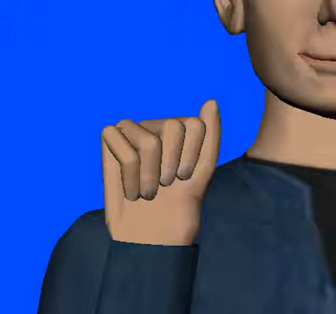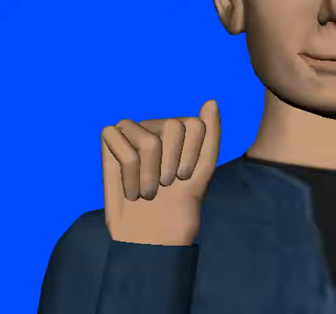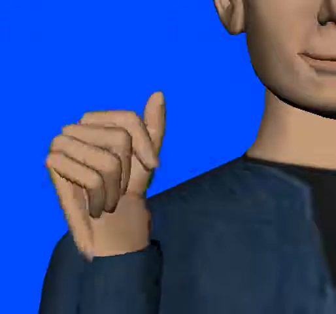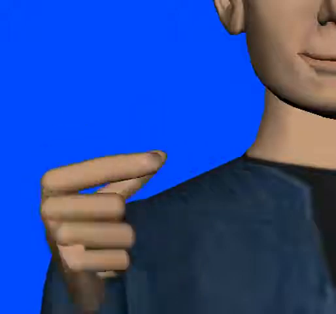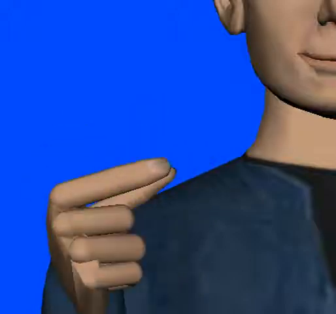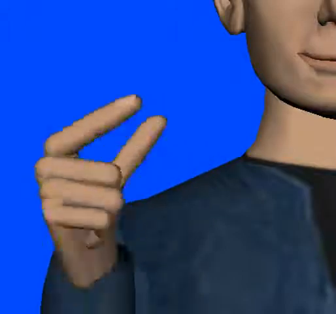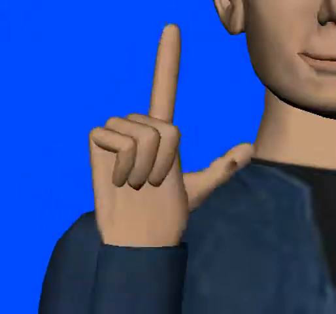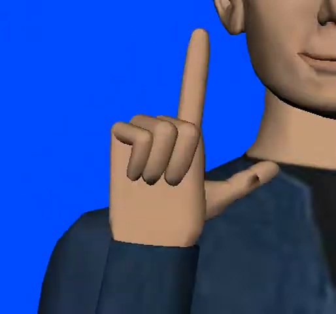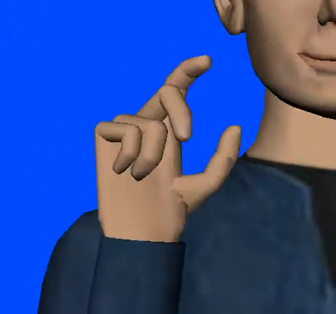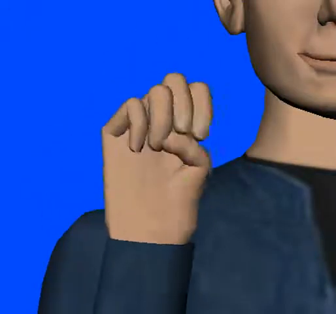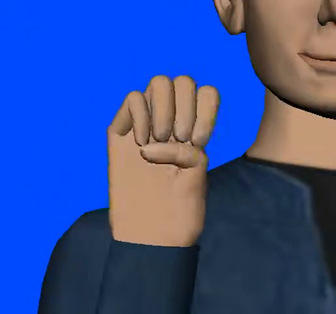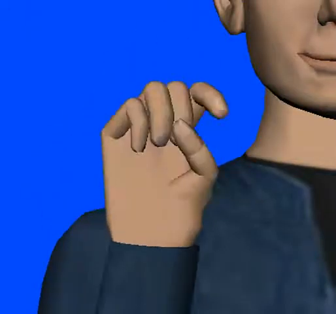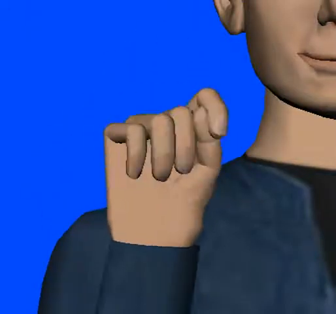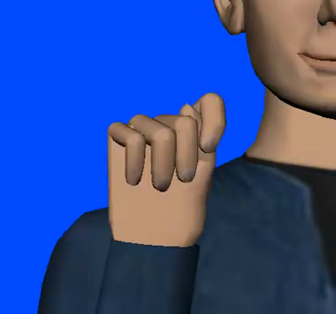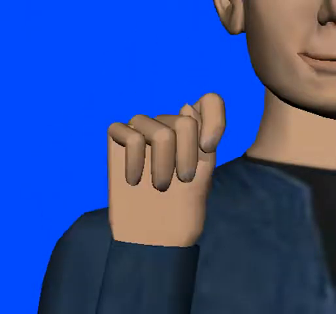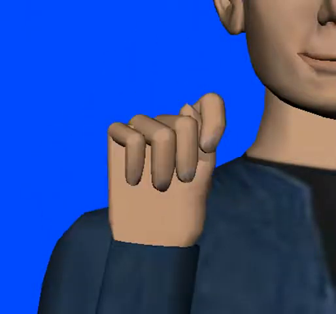aglet,aiglet